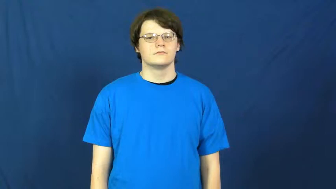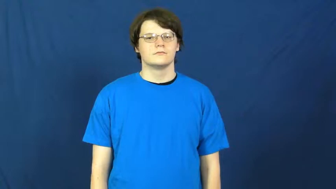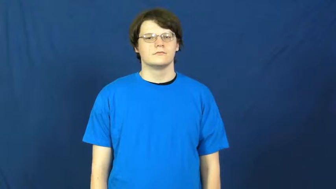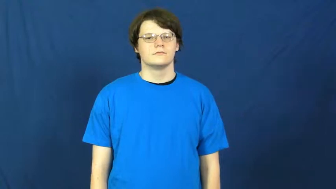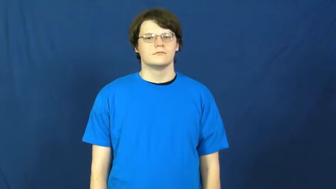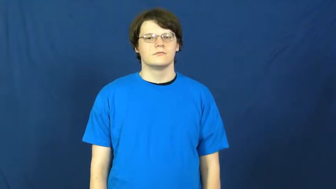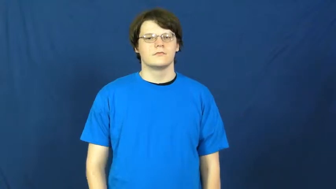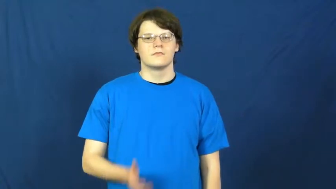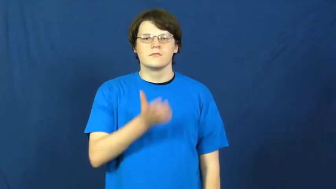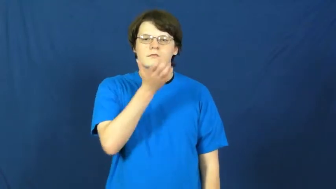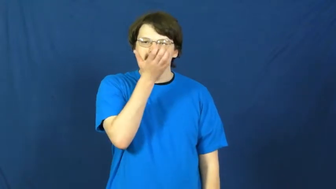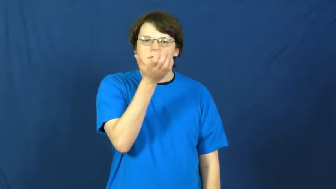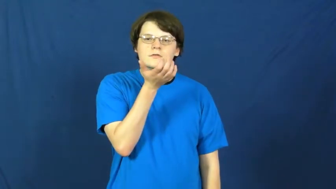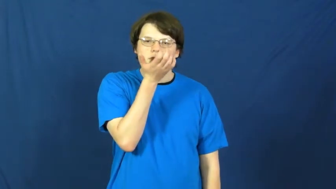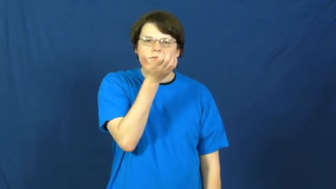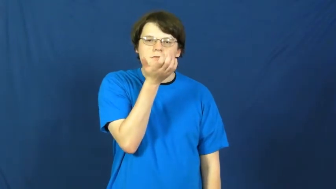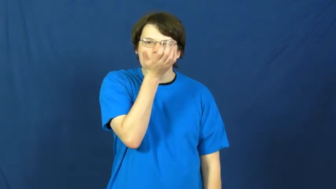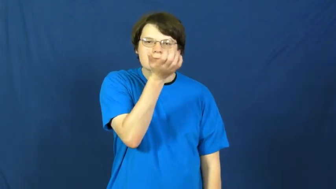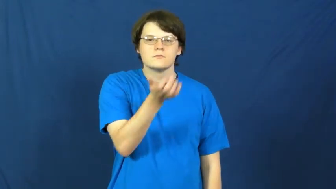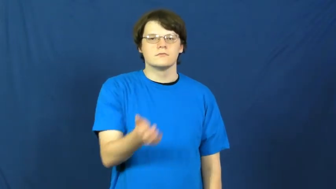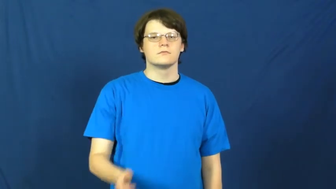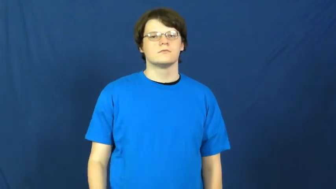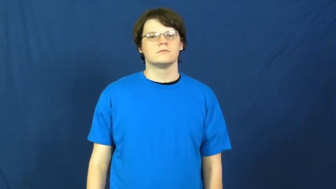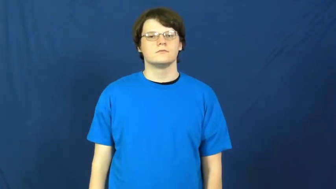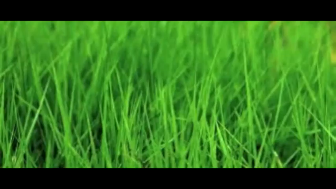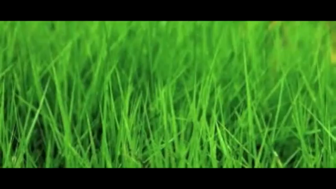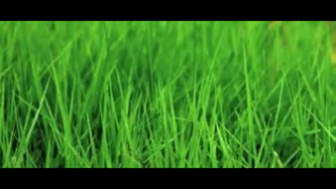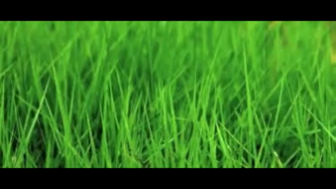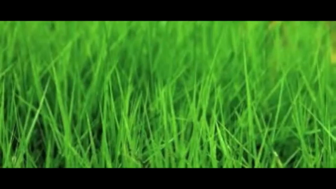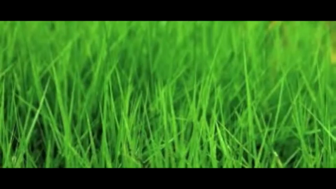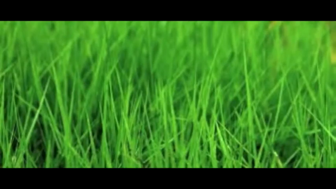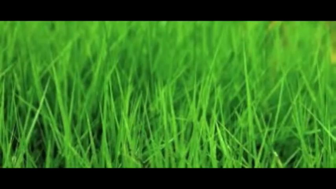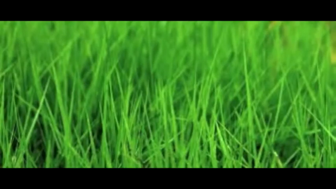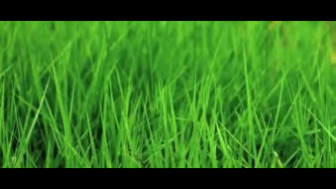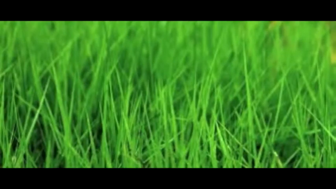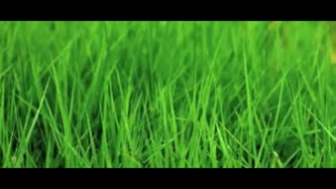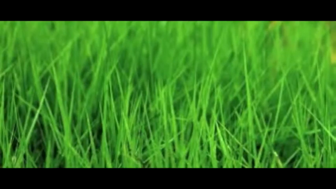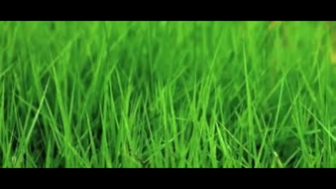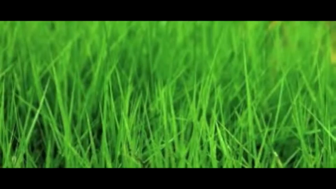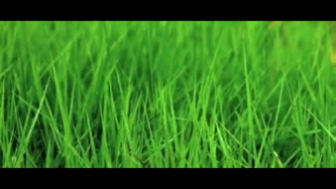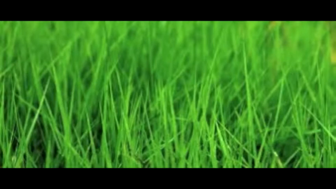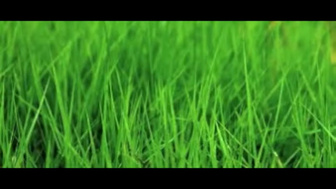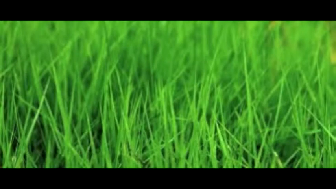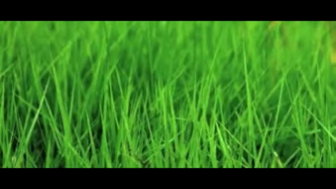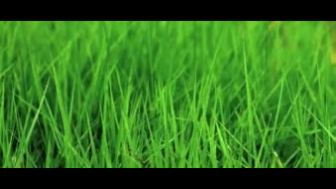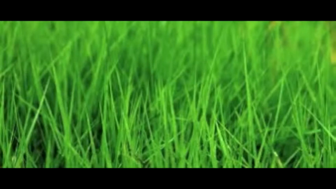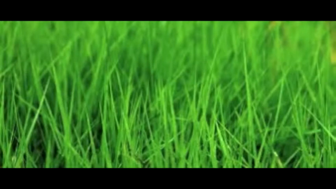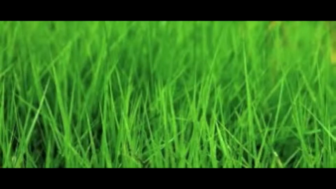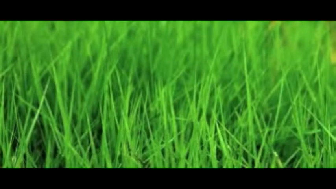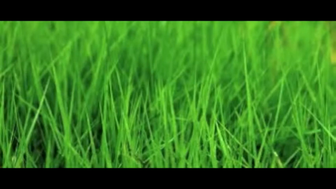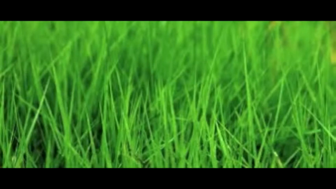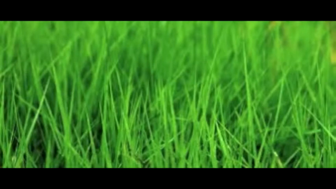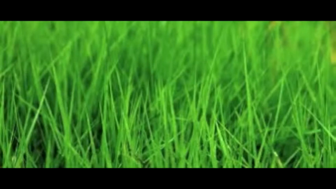grass,turf